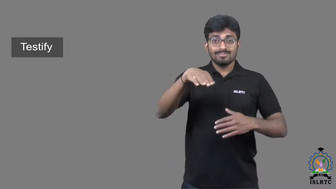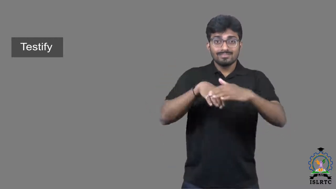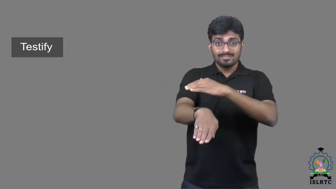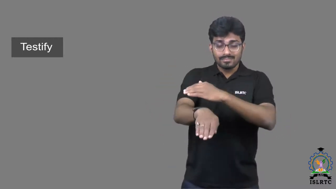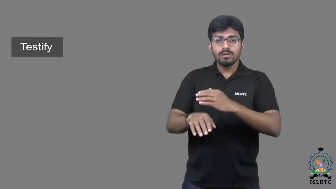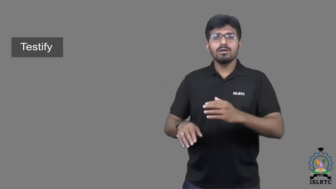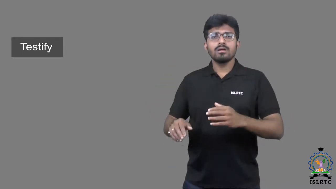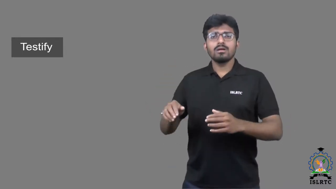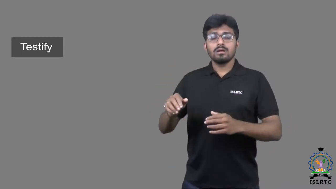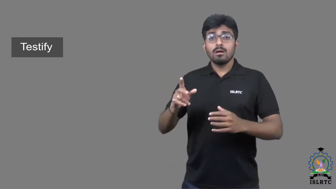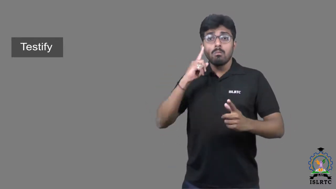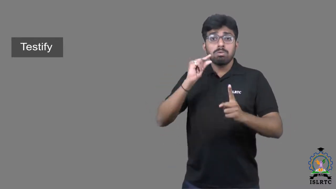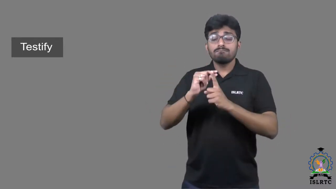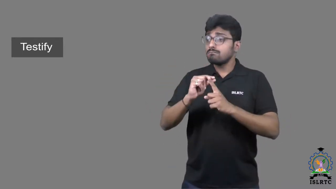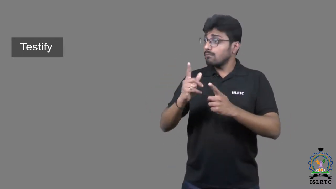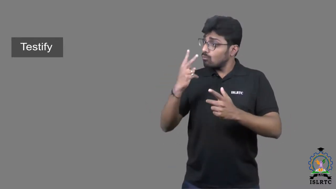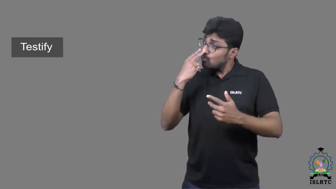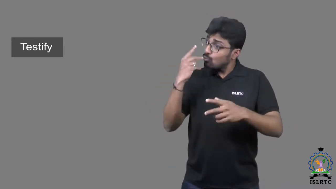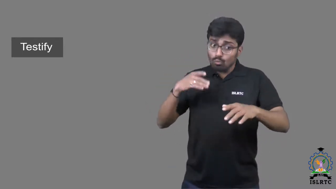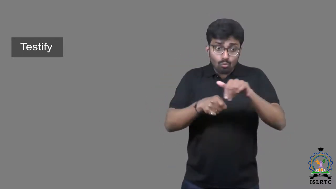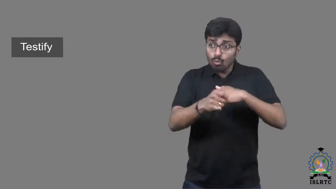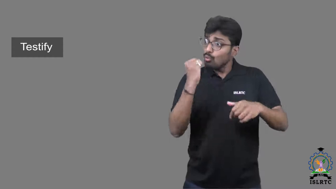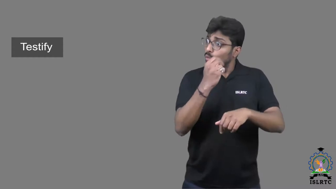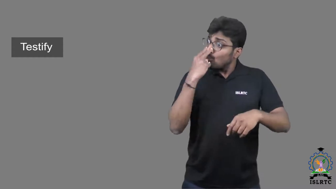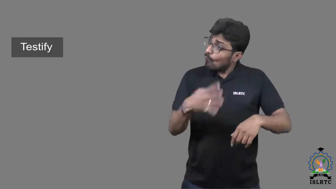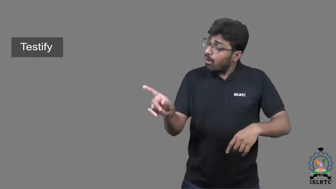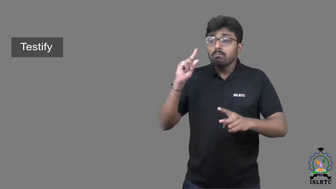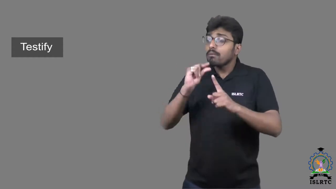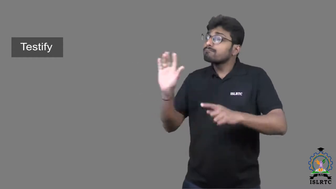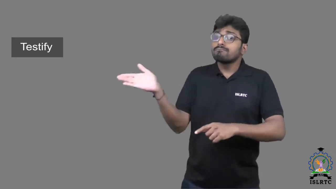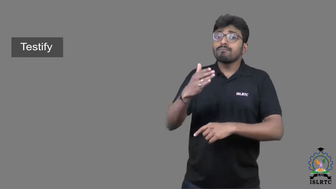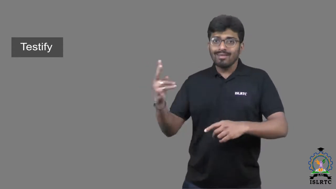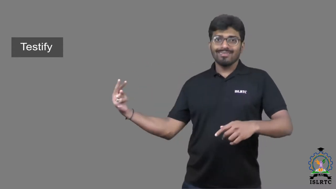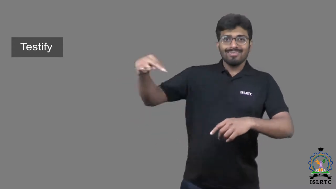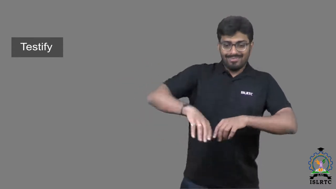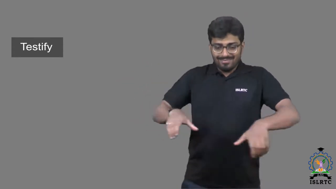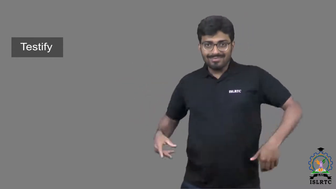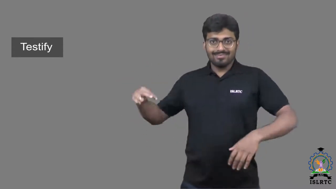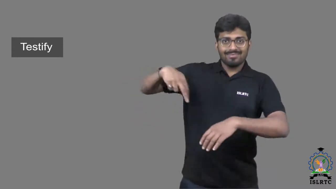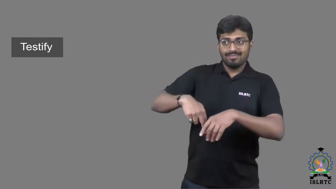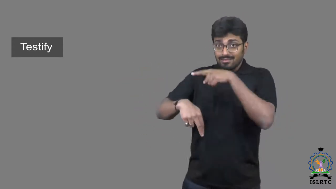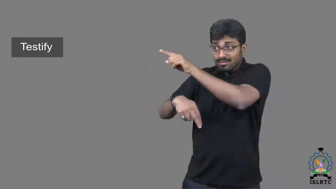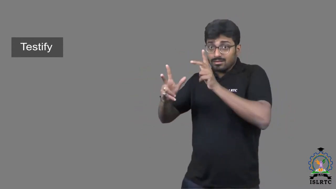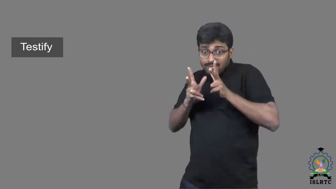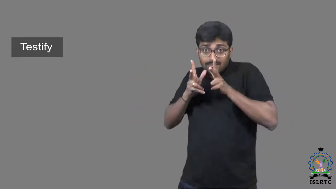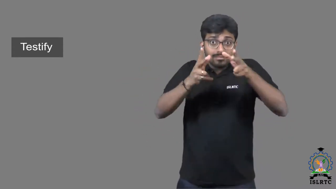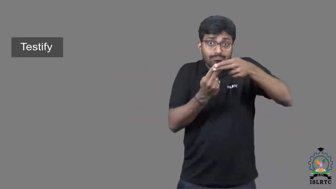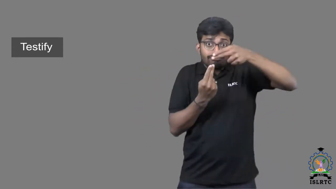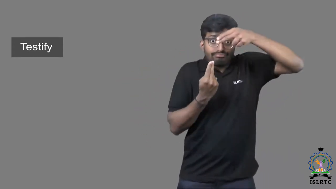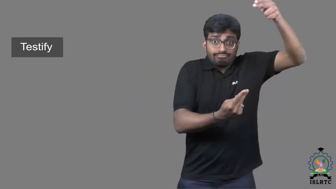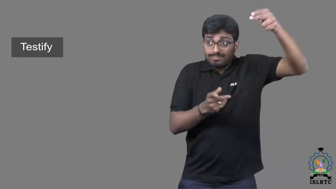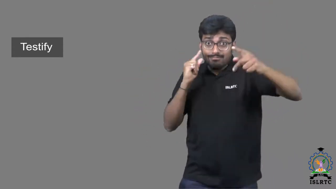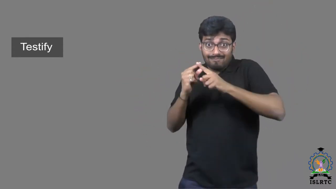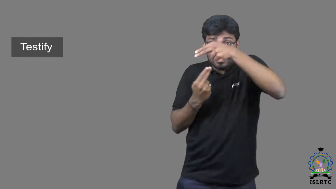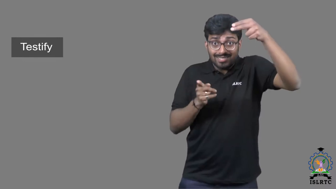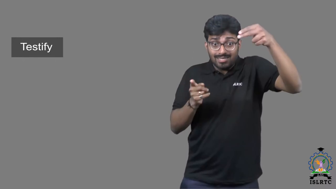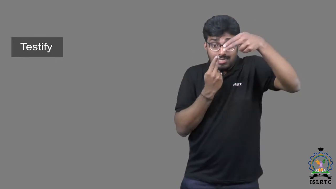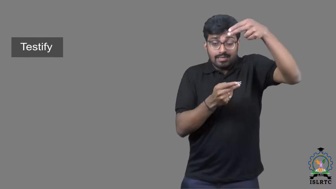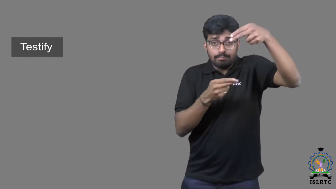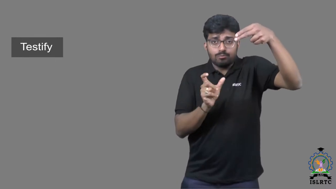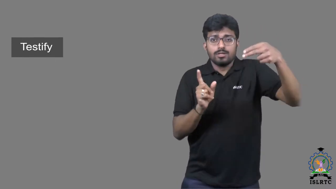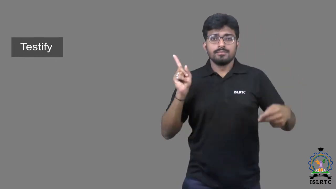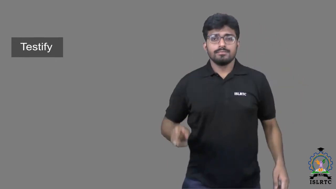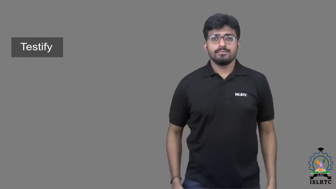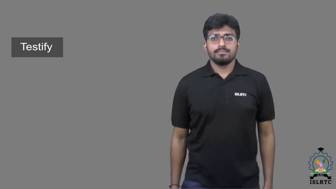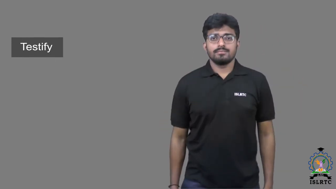Testify